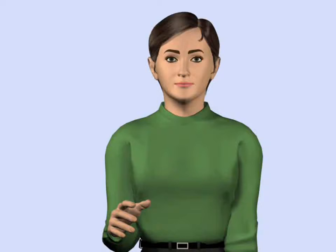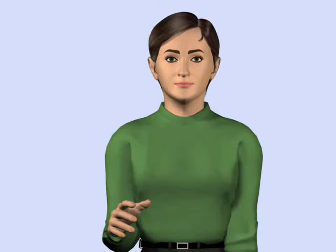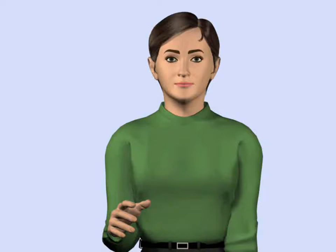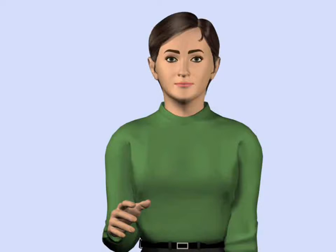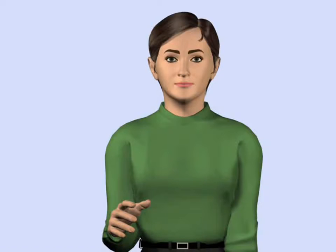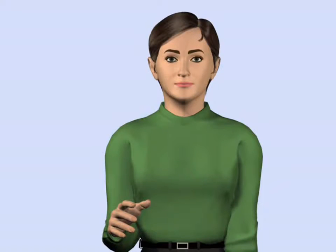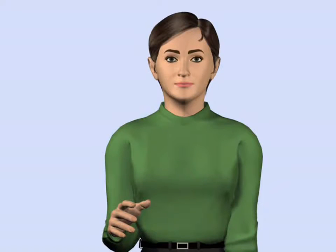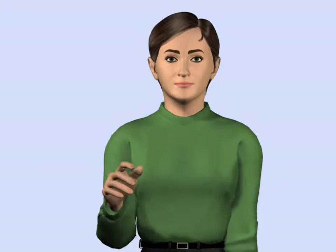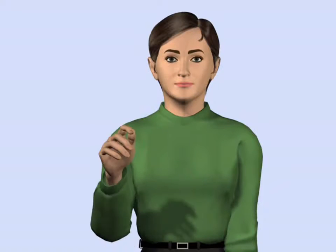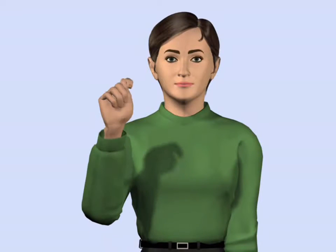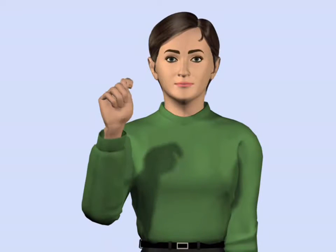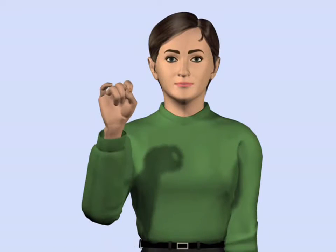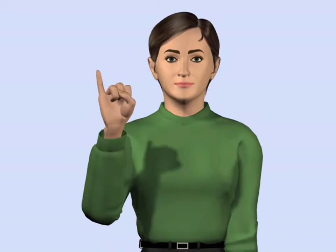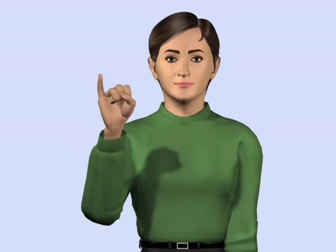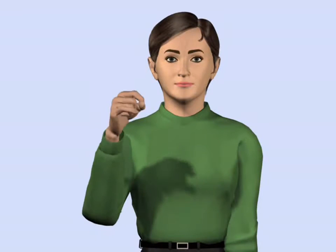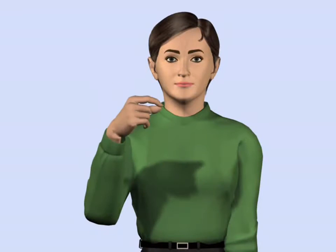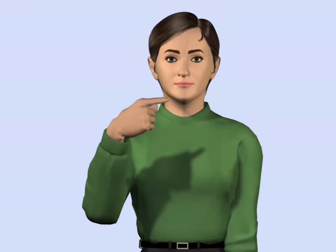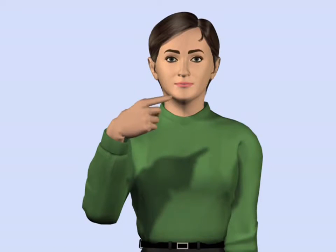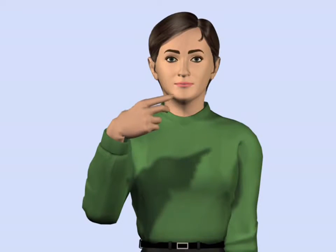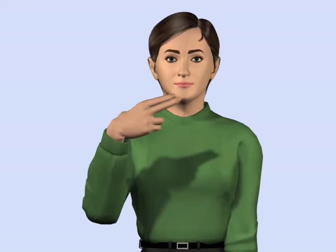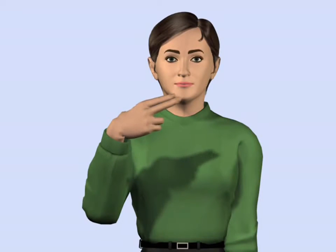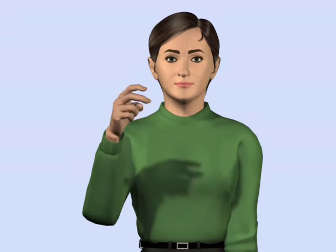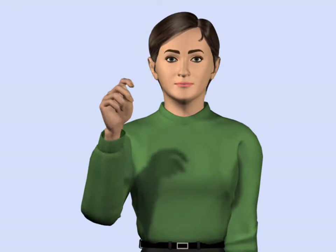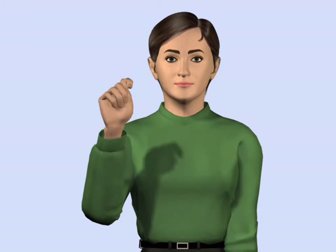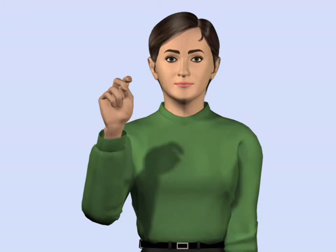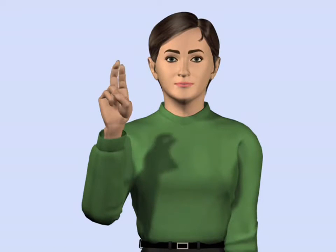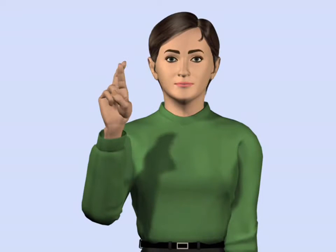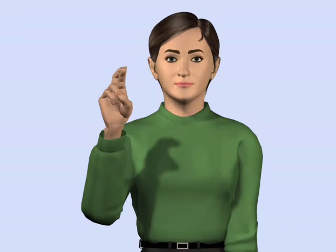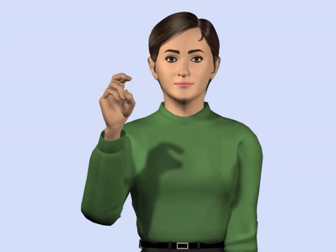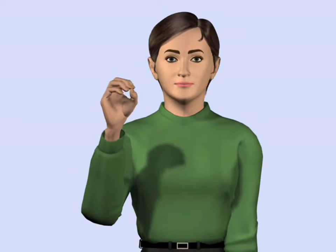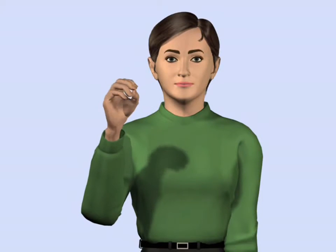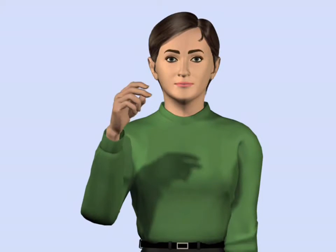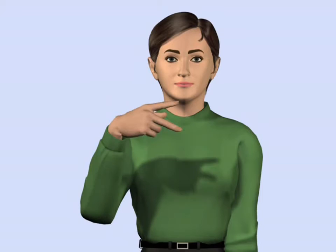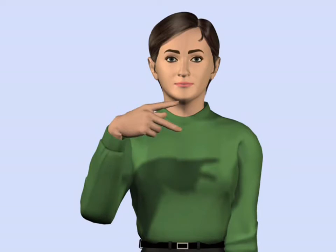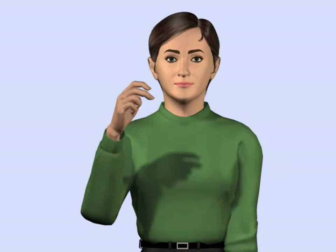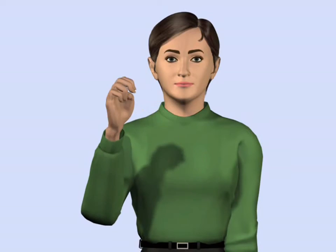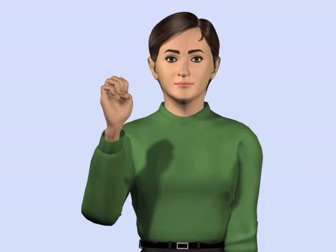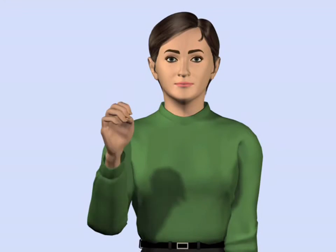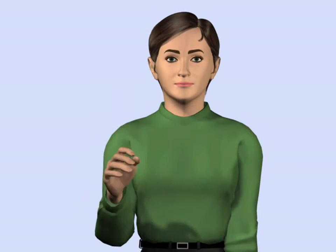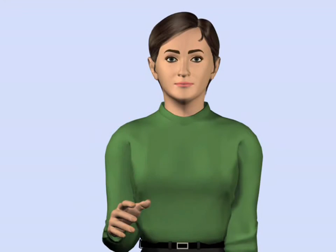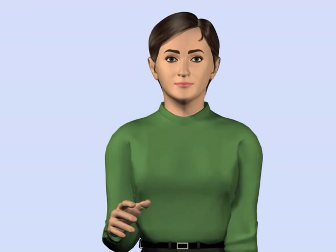tightrope